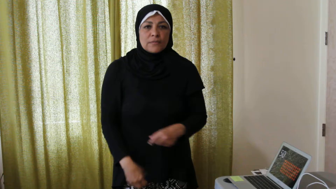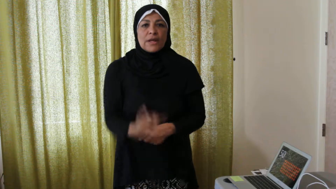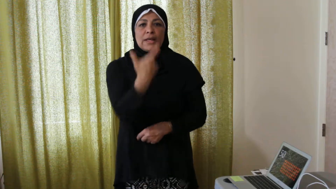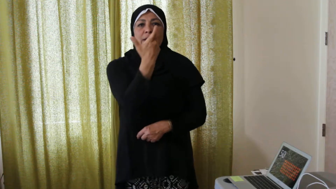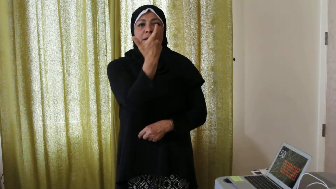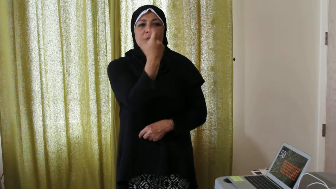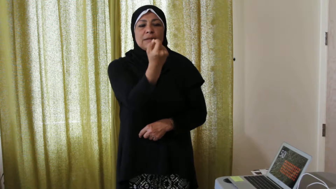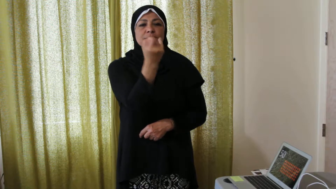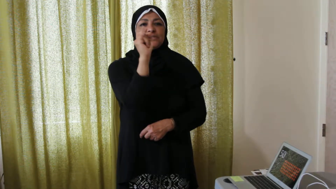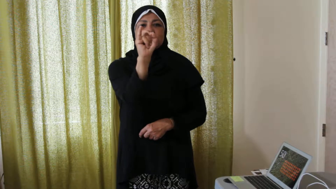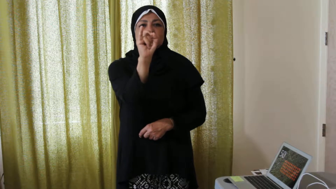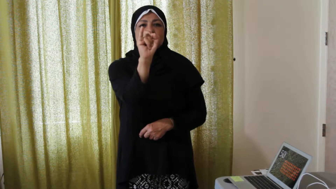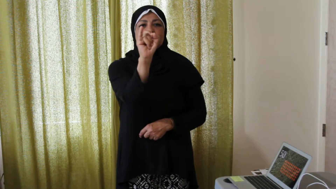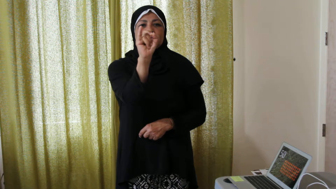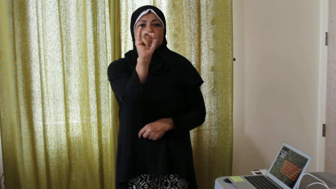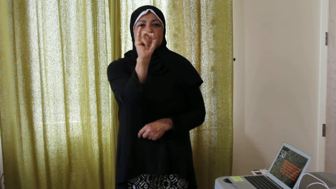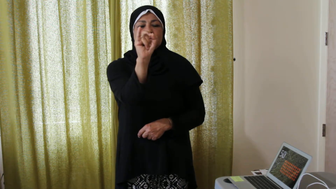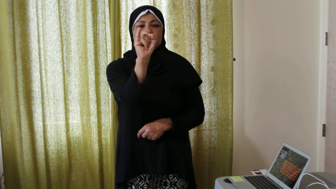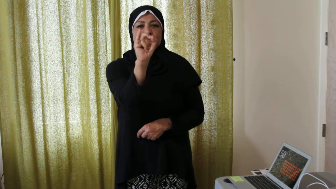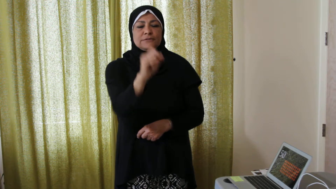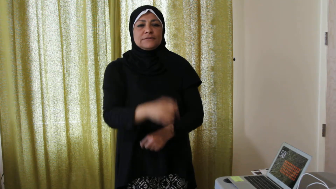number50